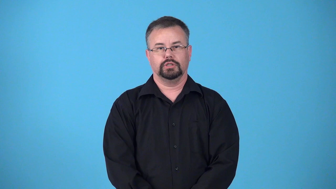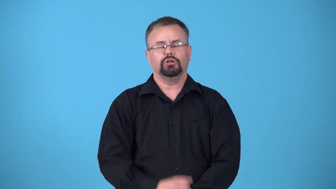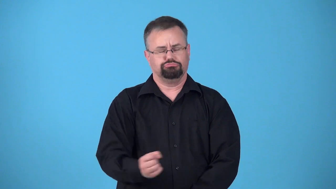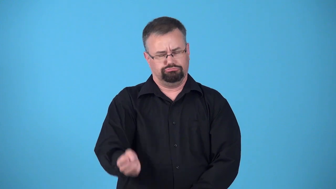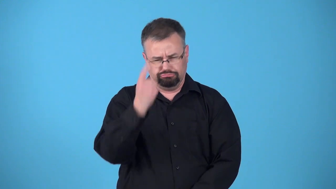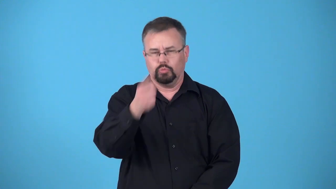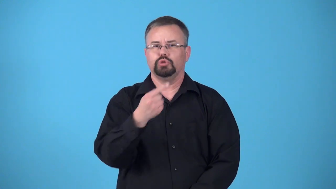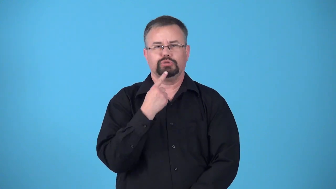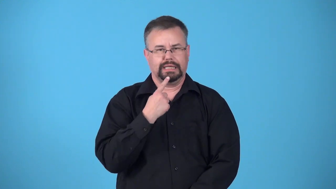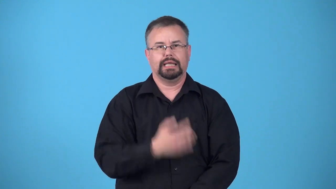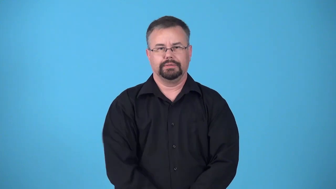nod's as good as a wink